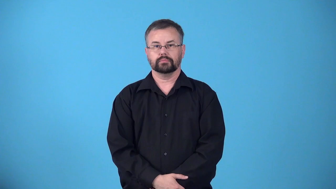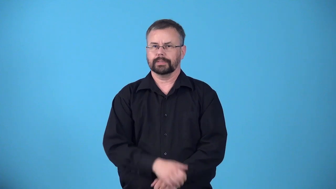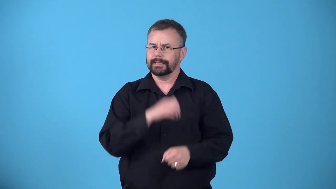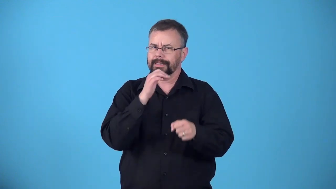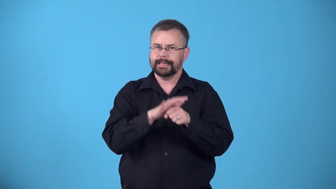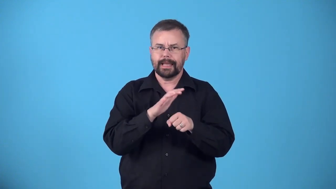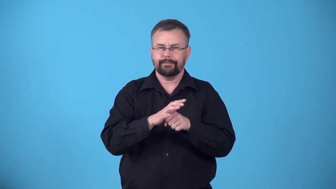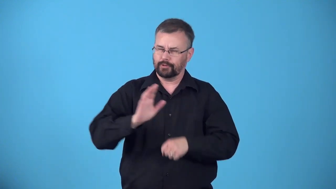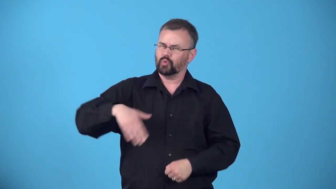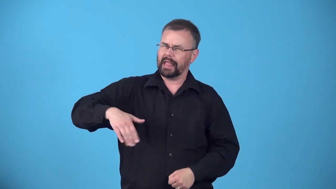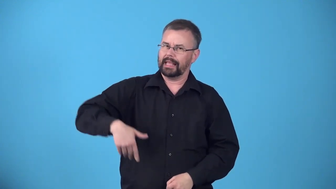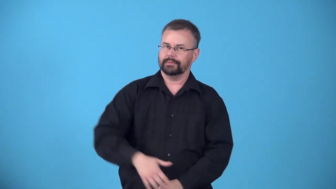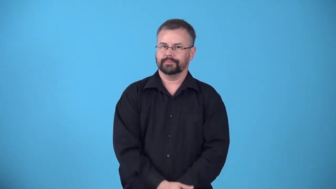a day late and a dollar short